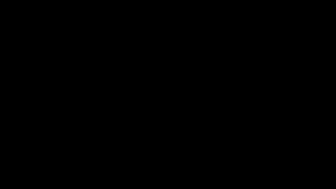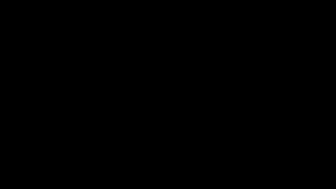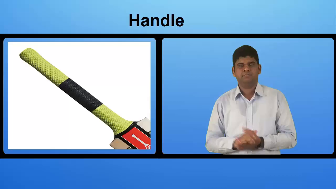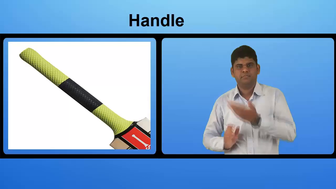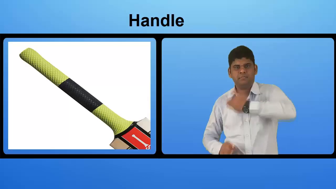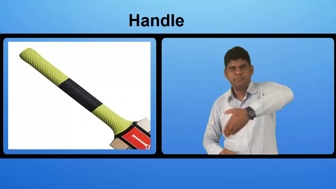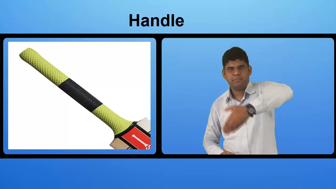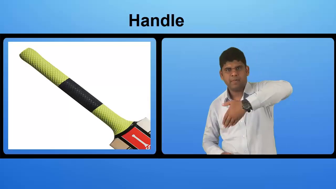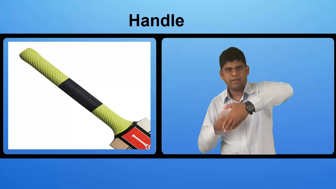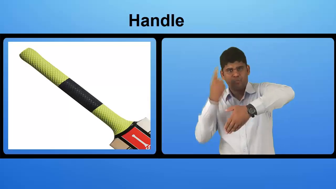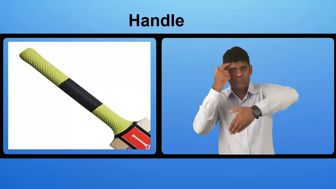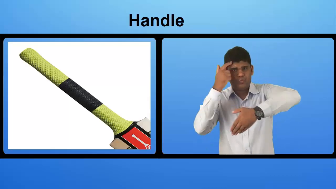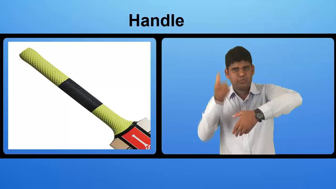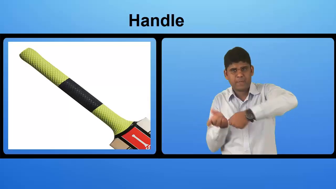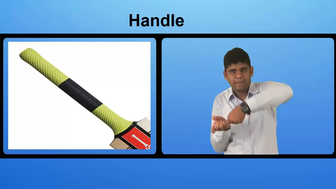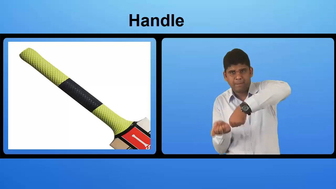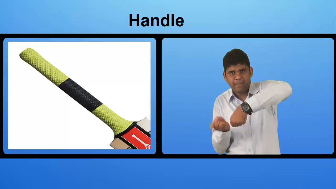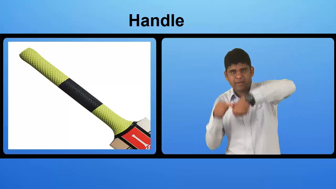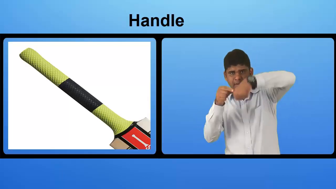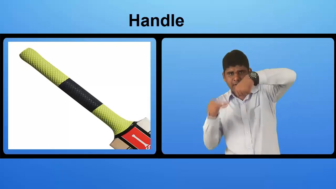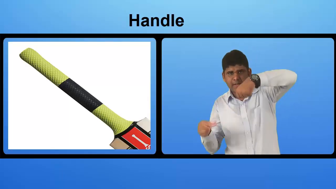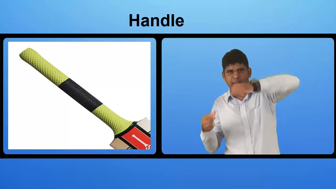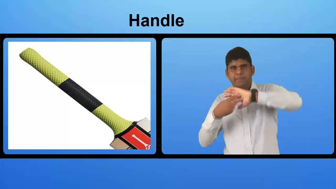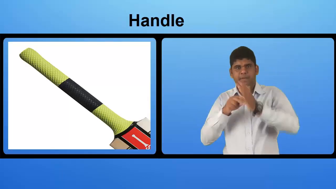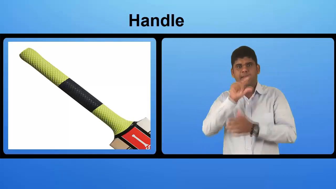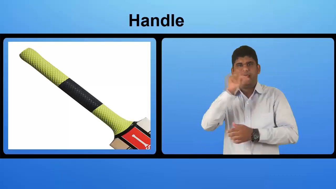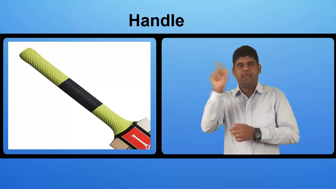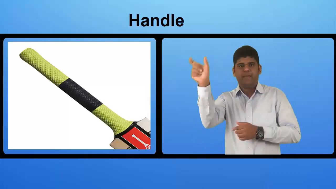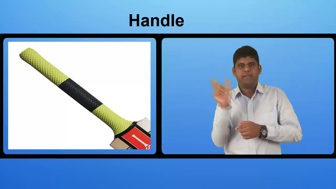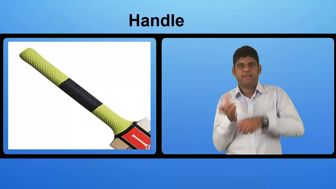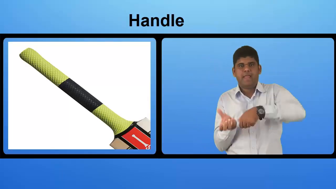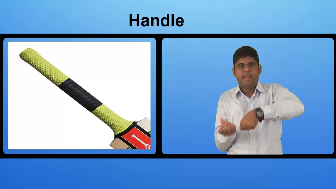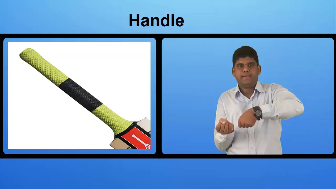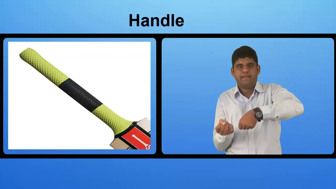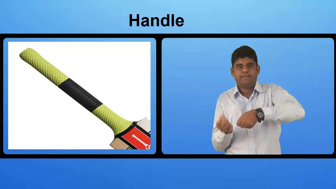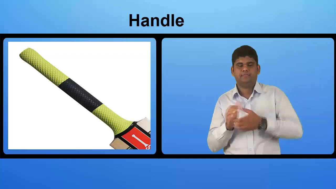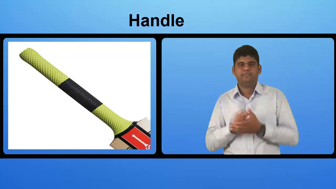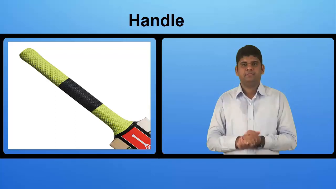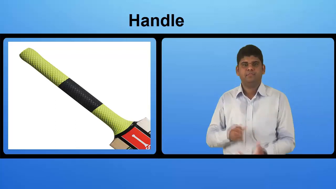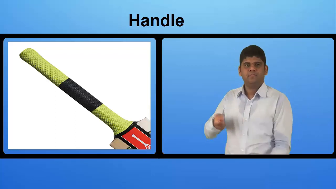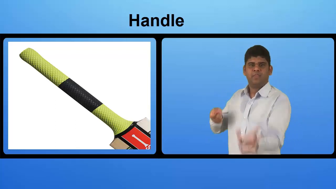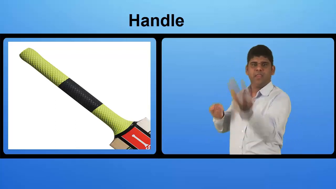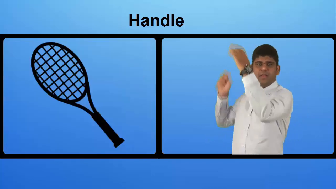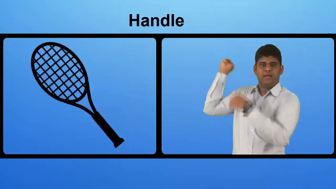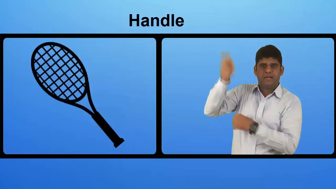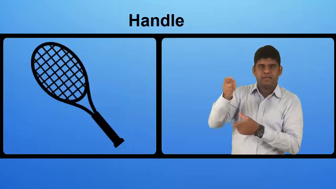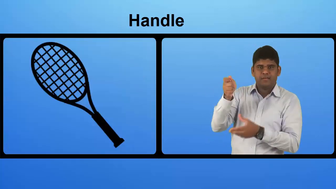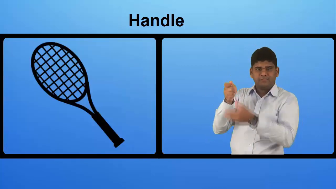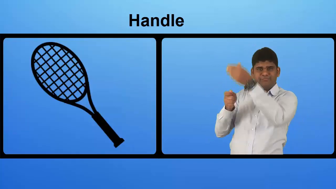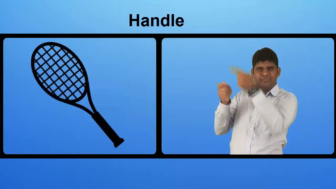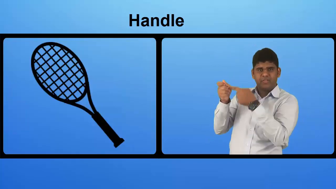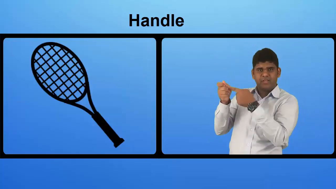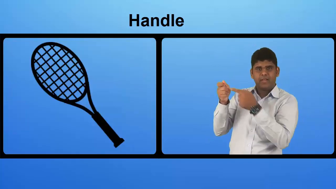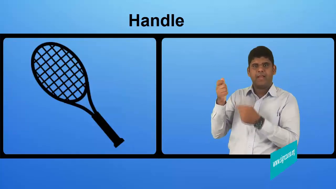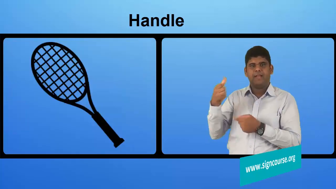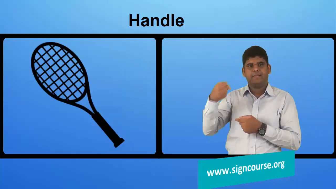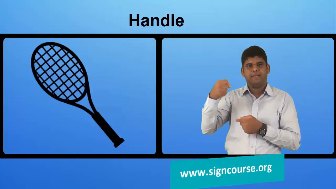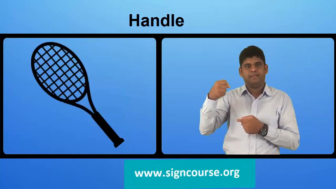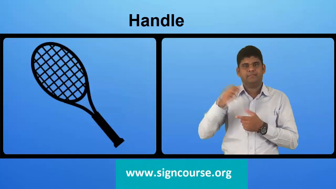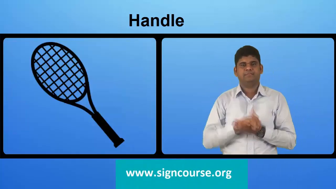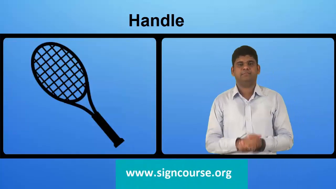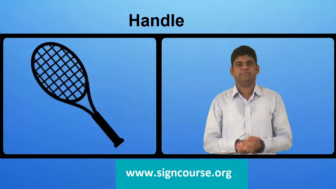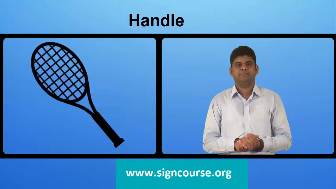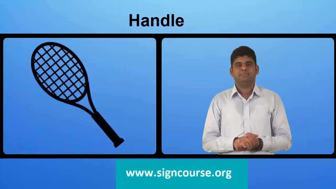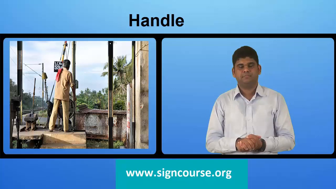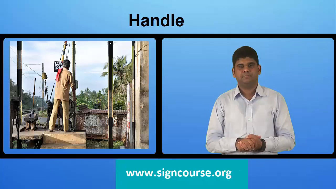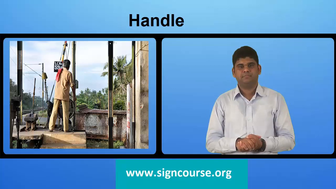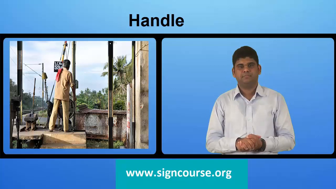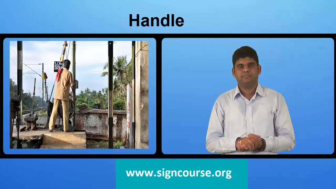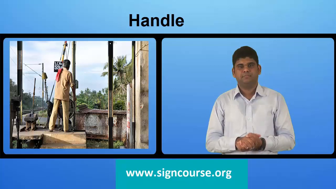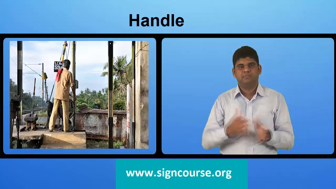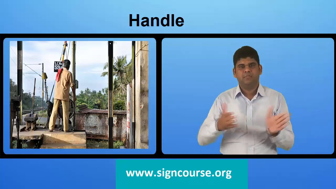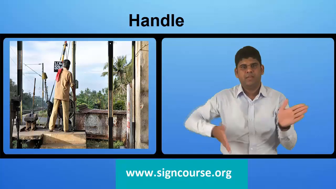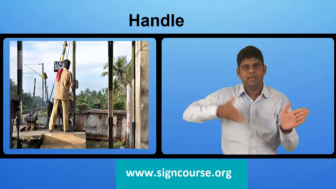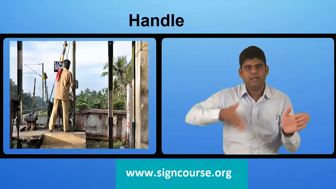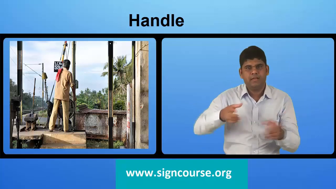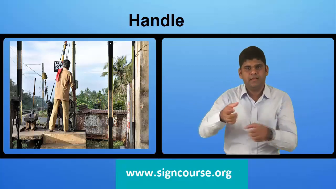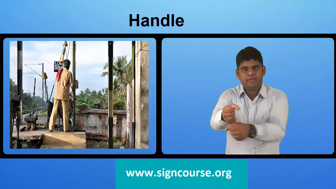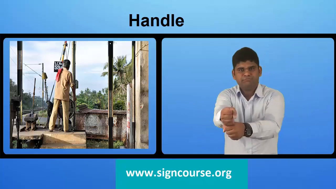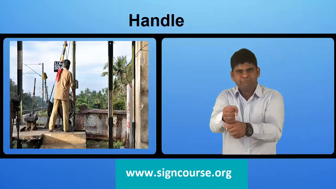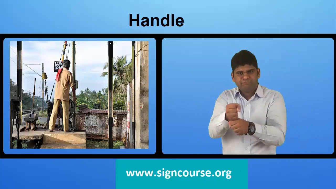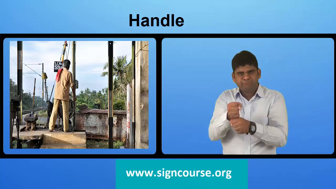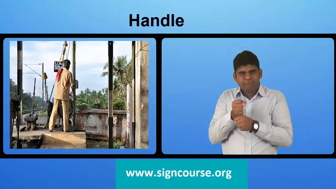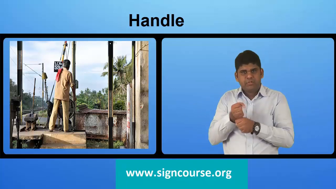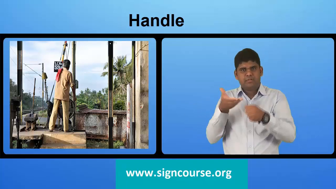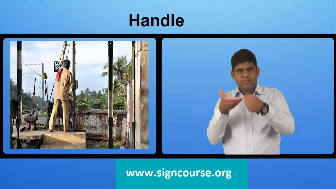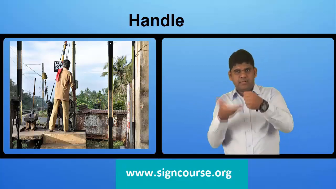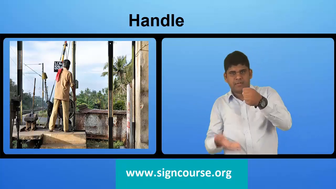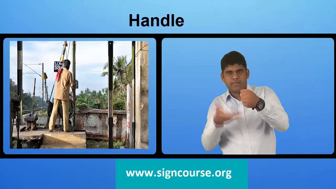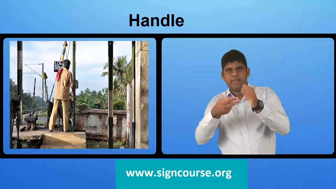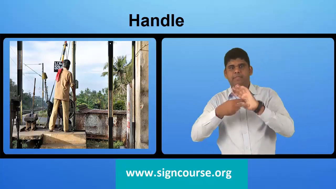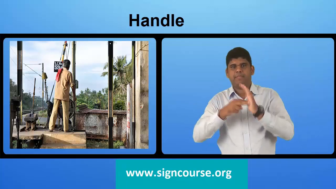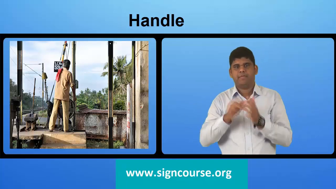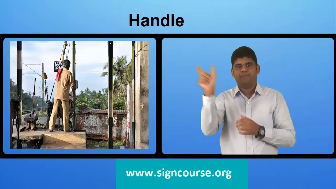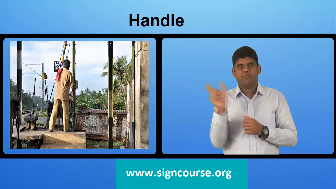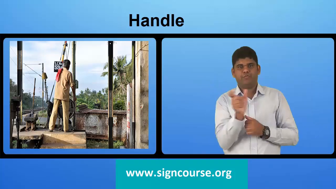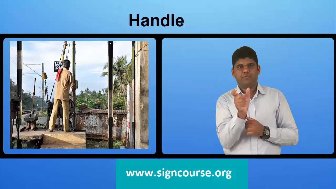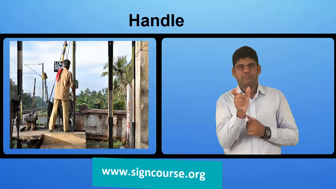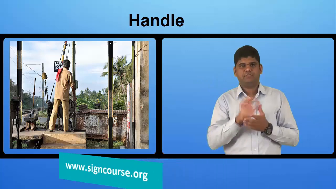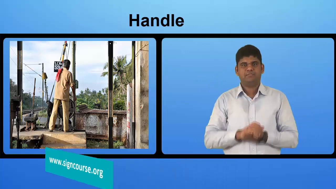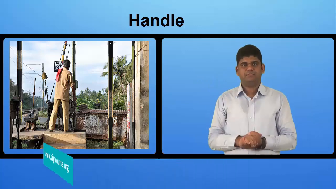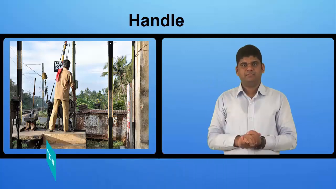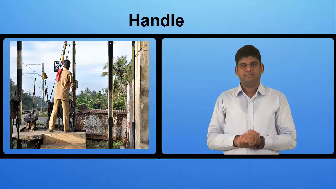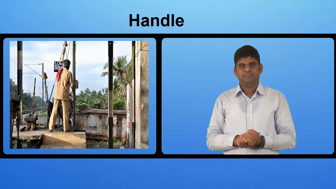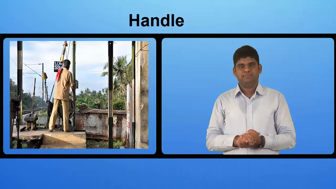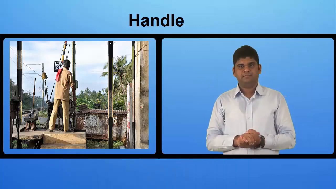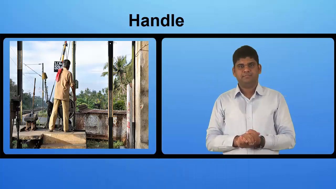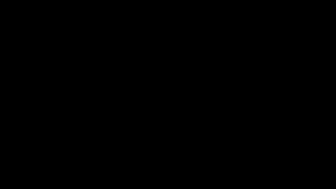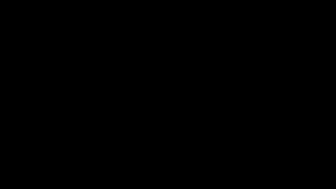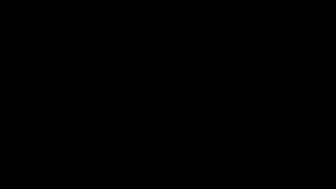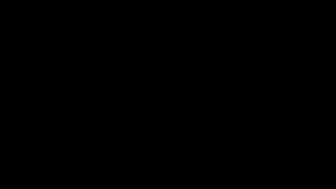Handle